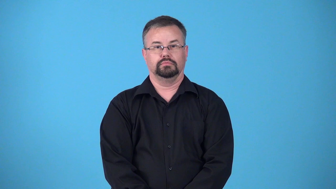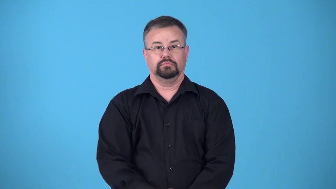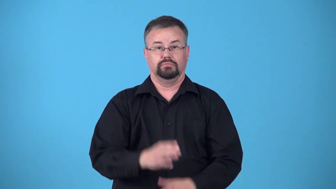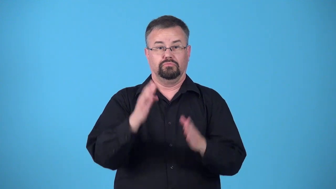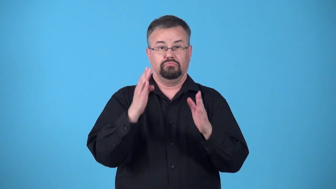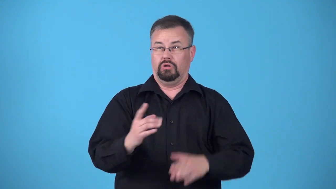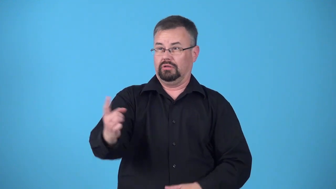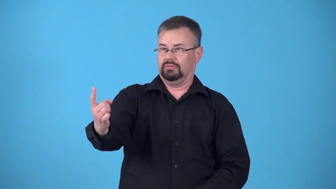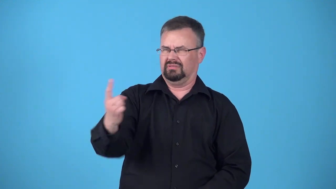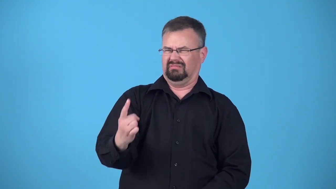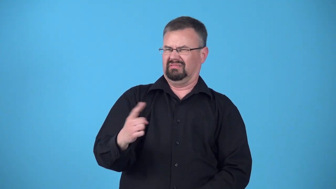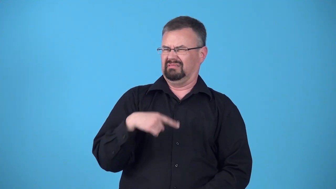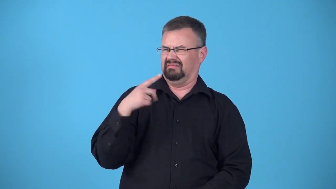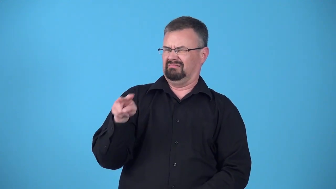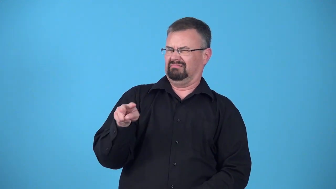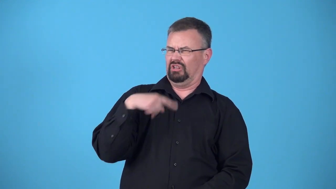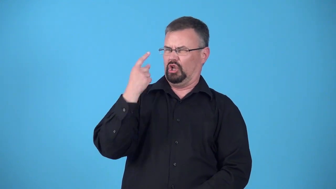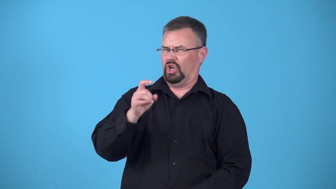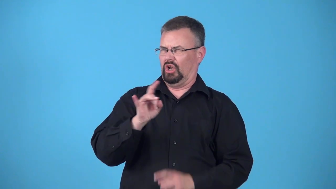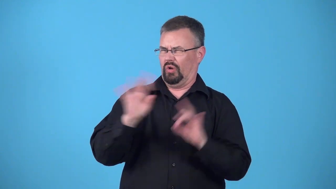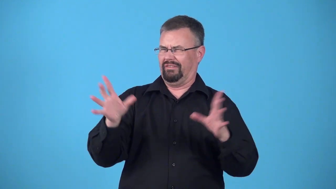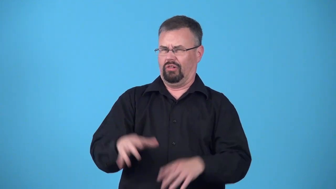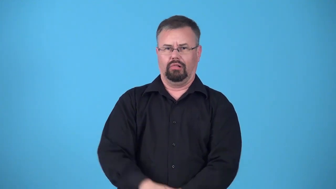look what the cat dragged in